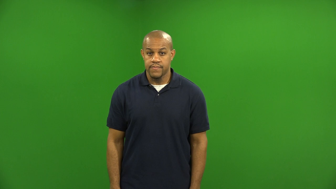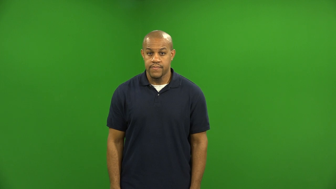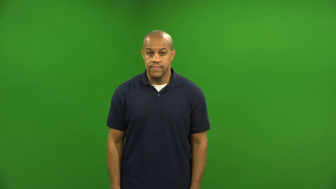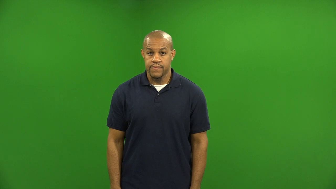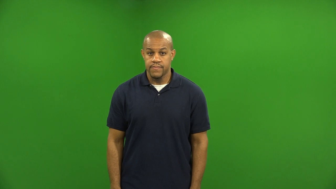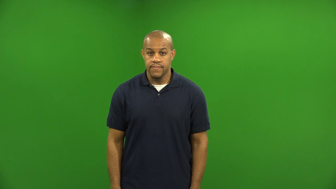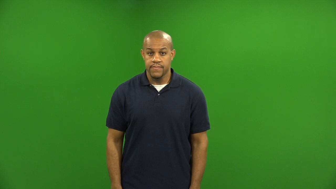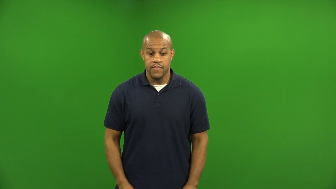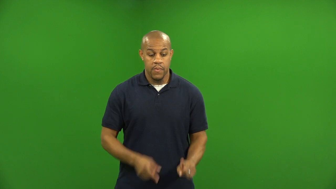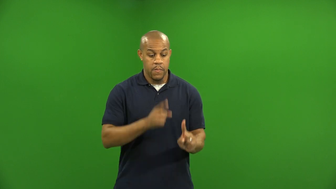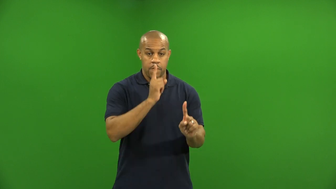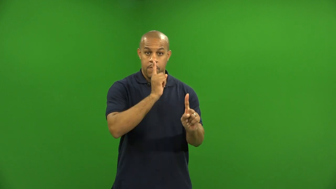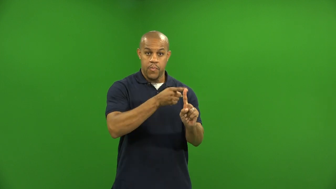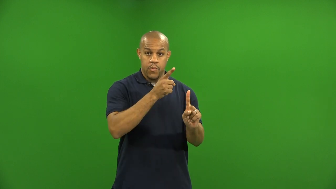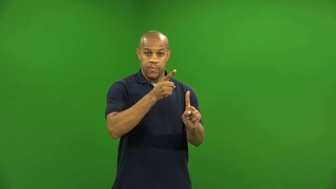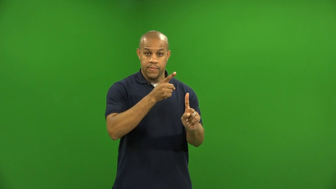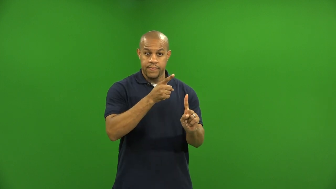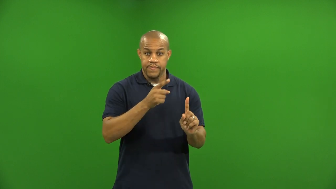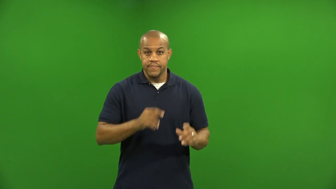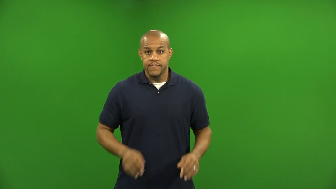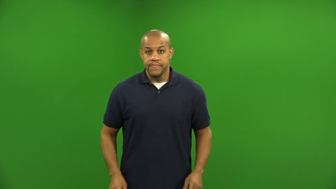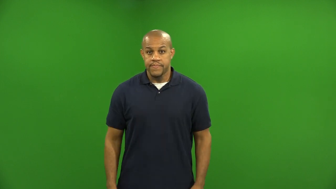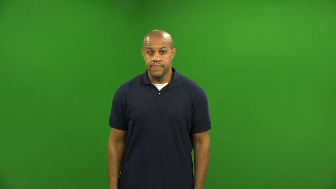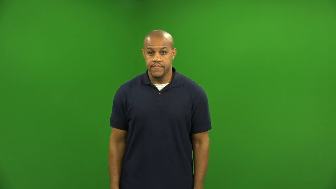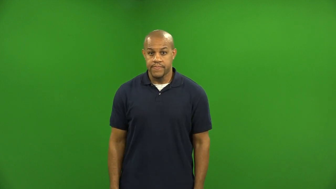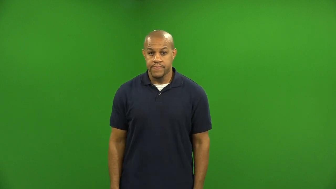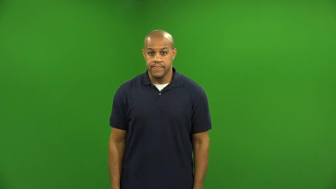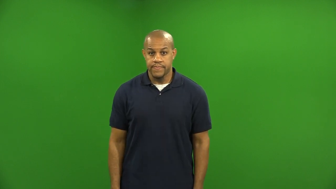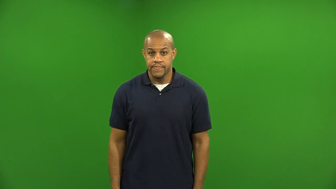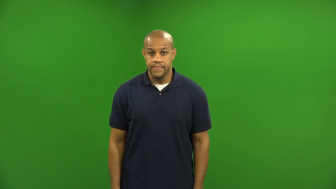Point